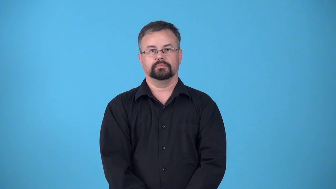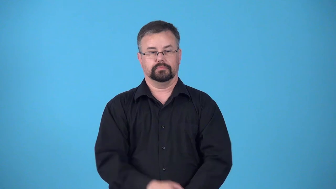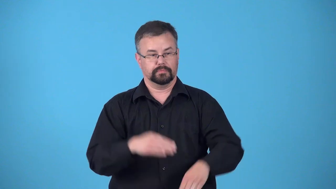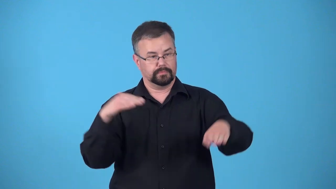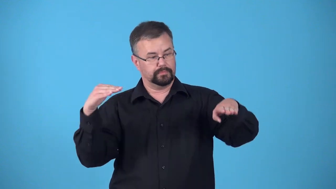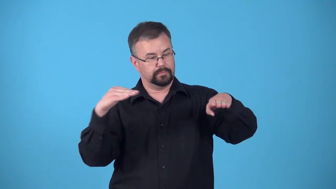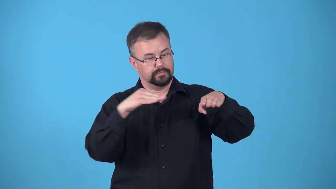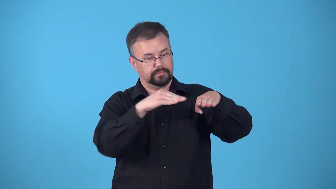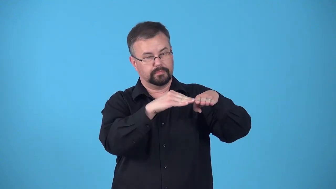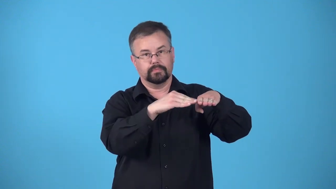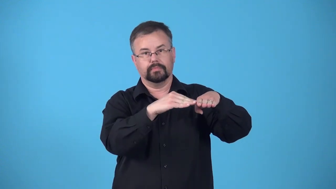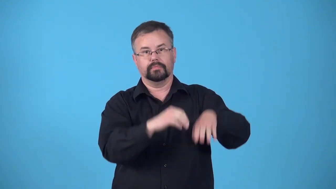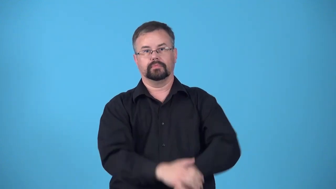cant